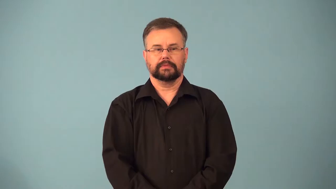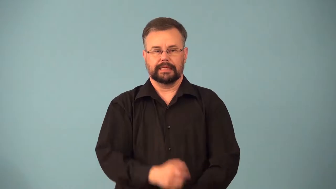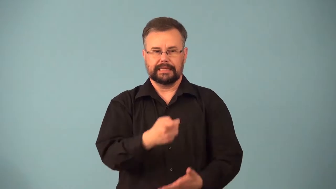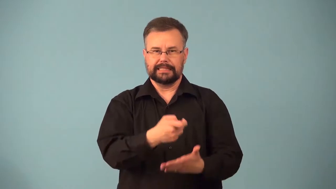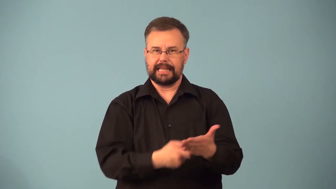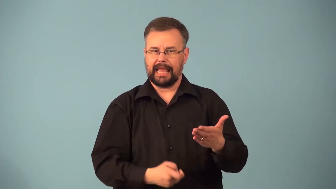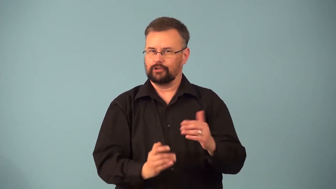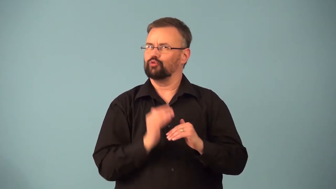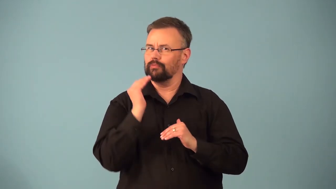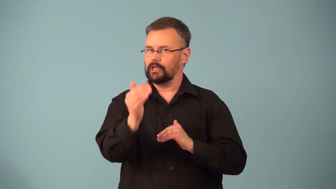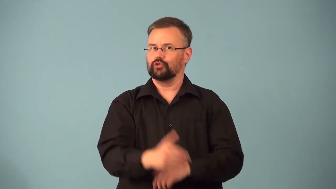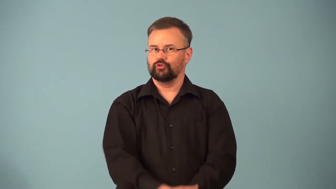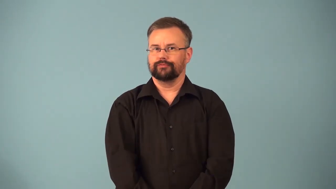overtax-too much tax